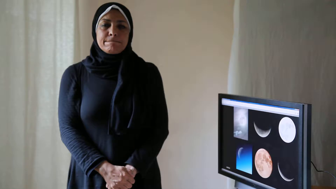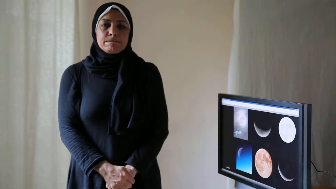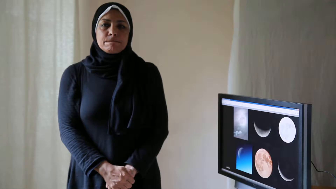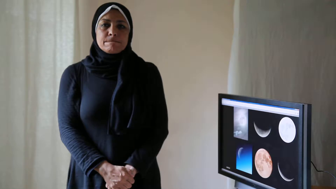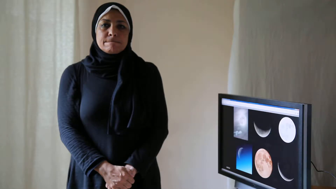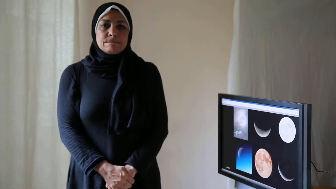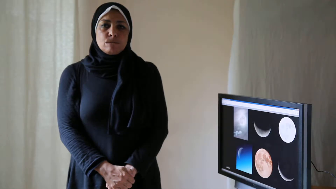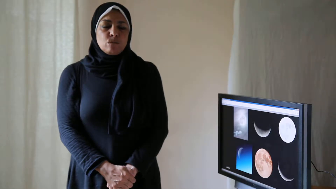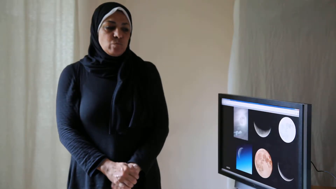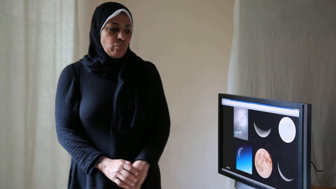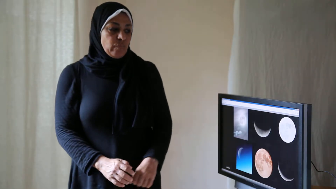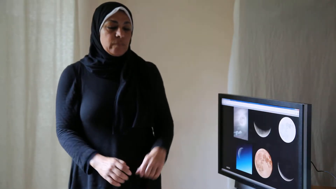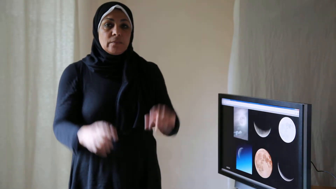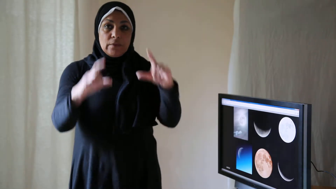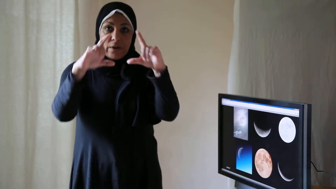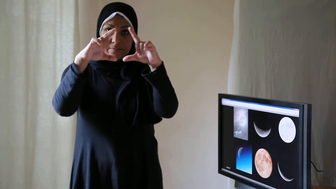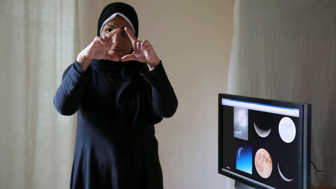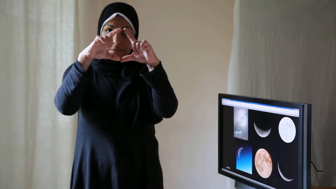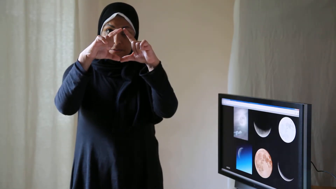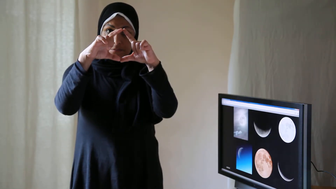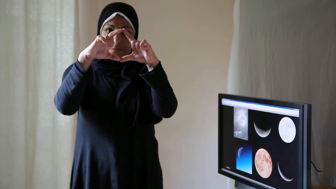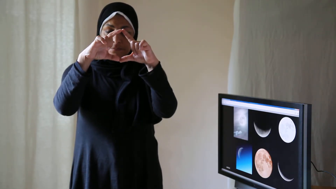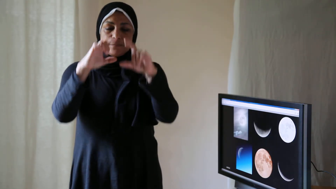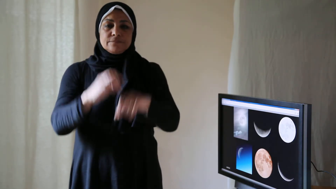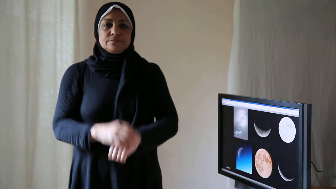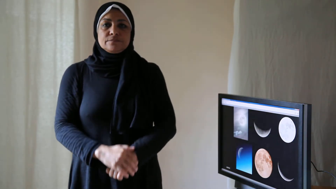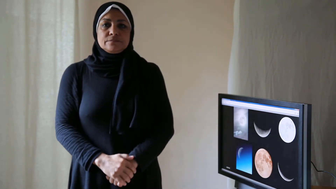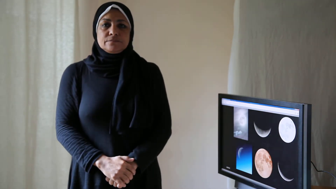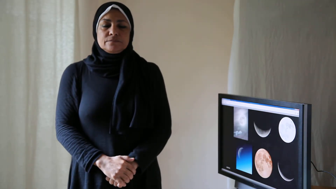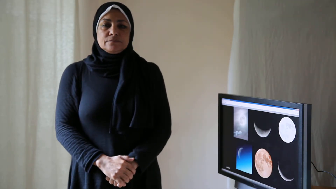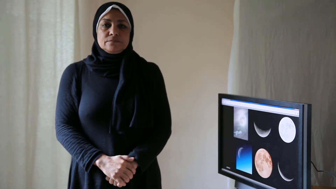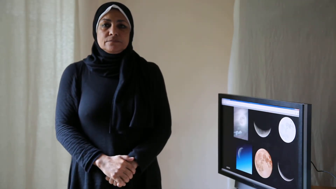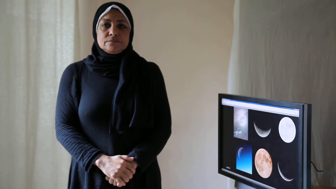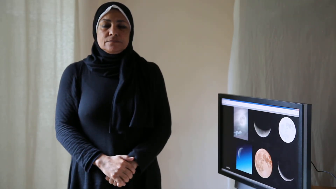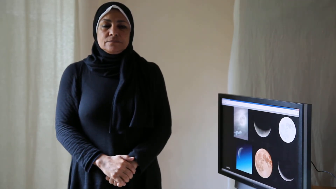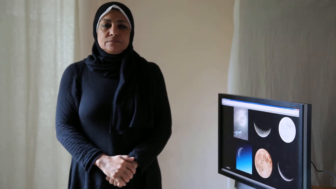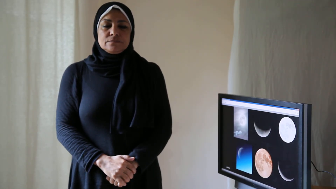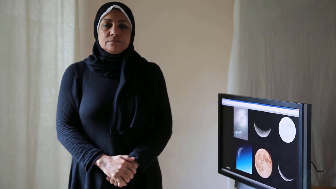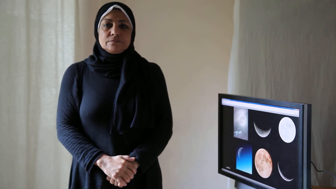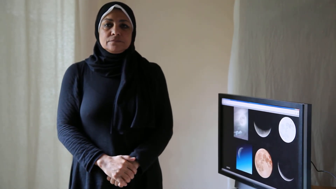moon